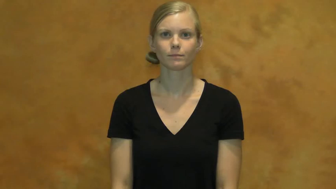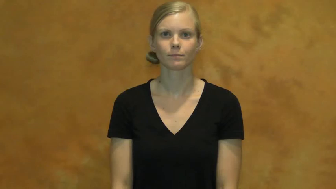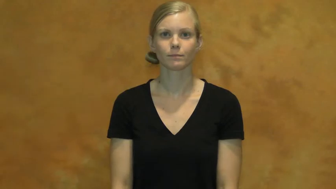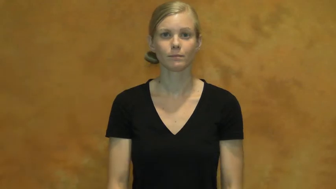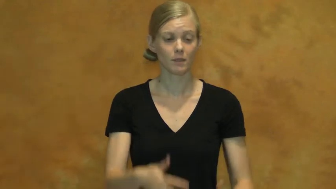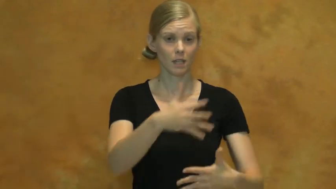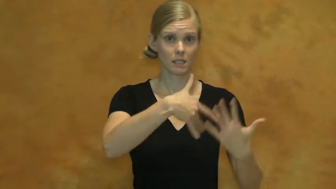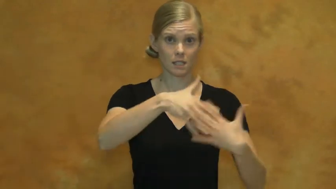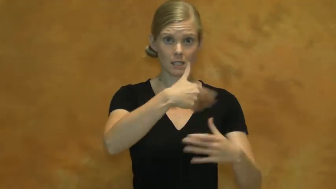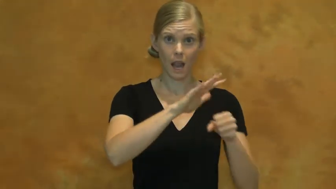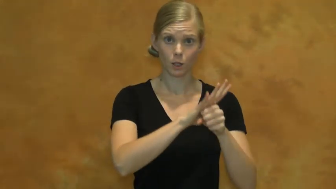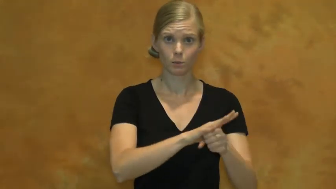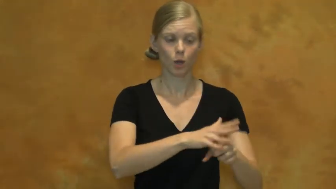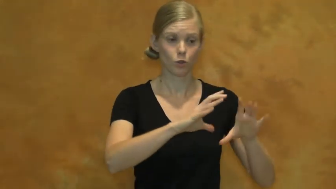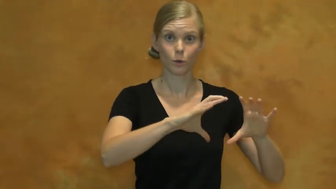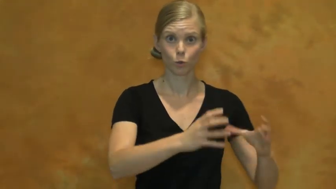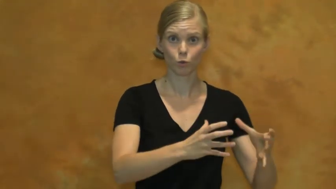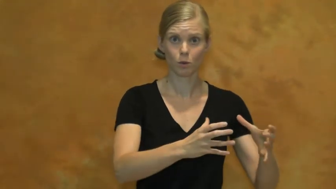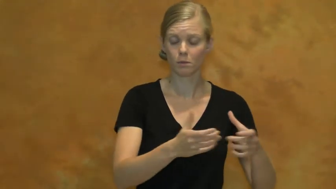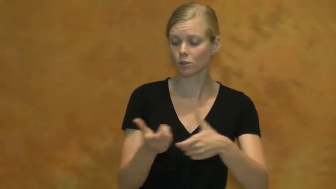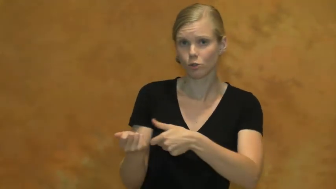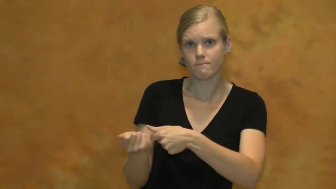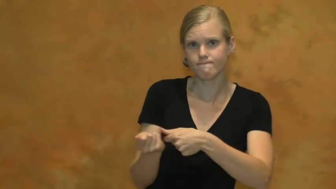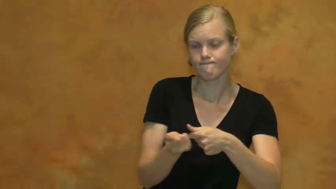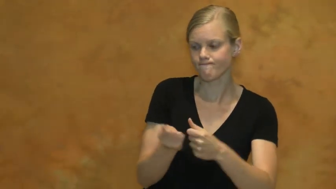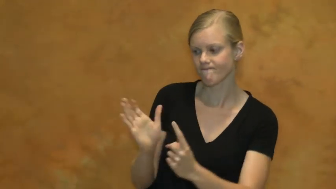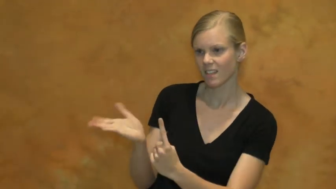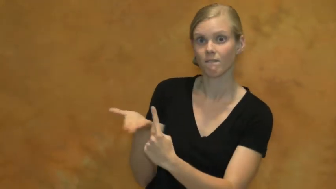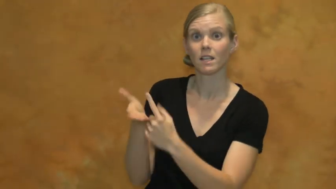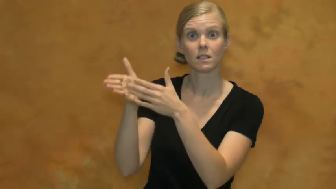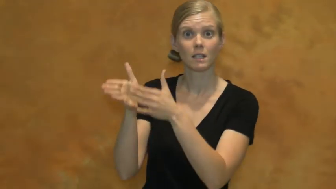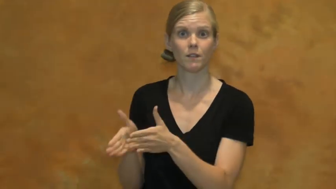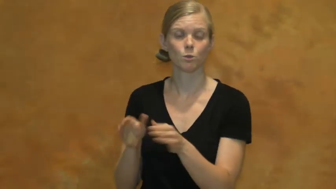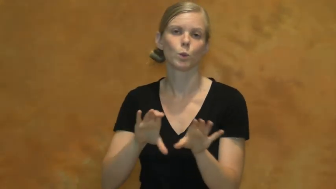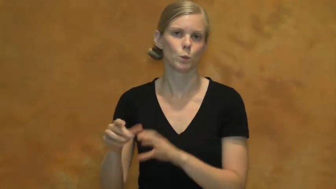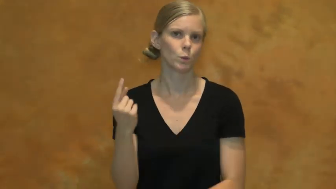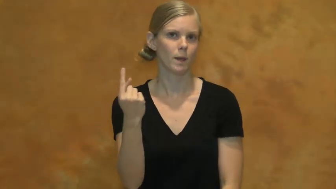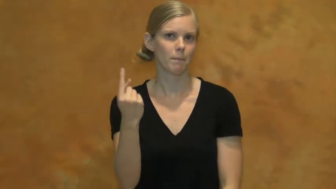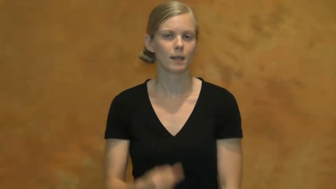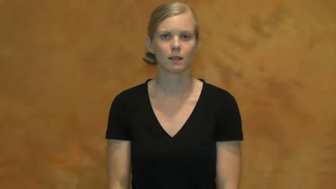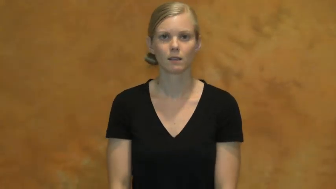peer pressure